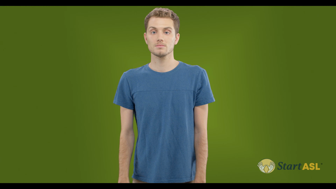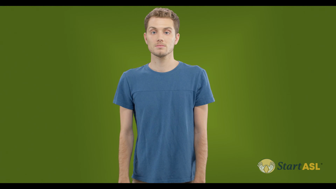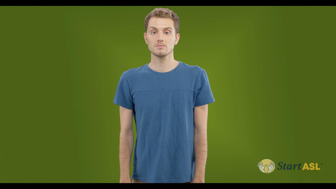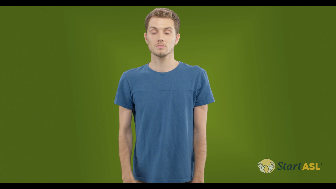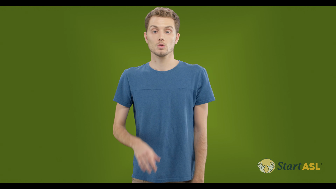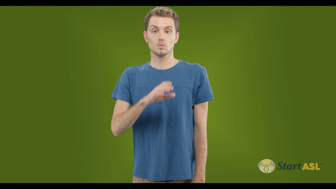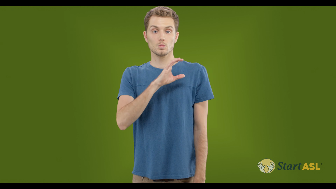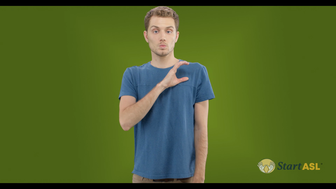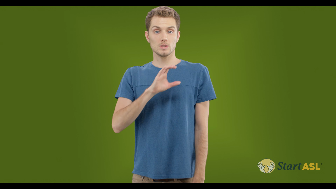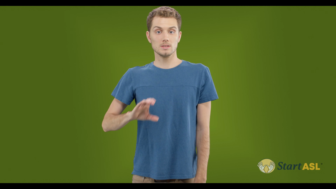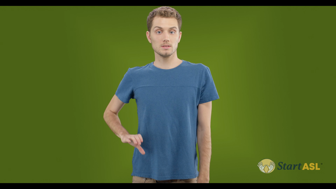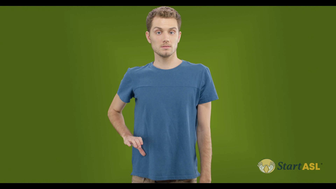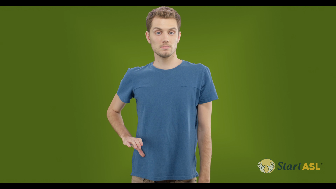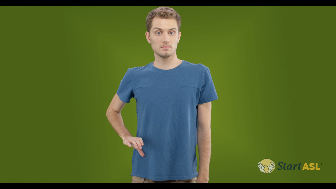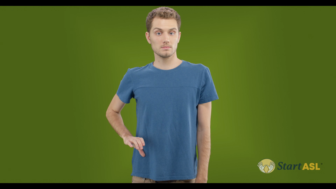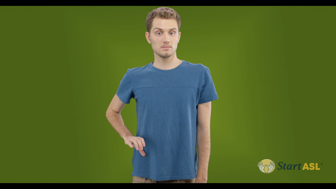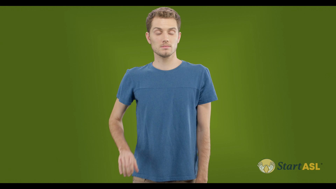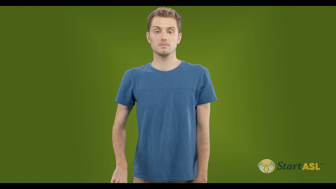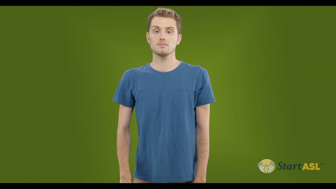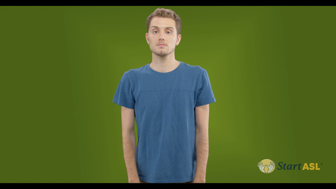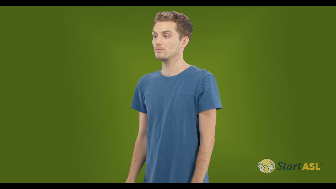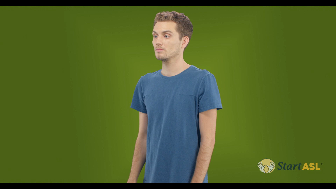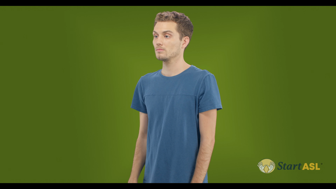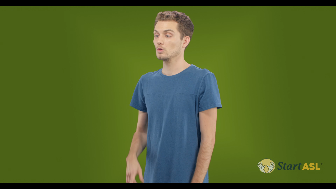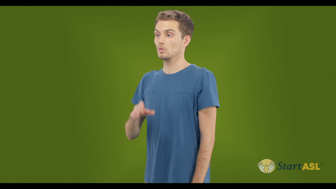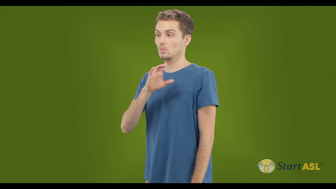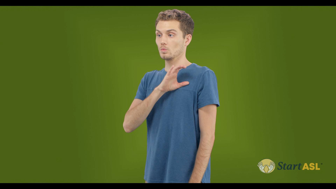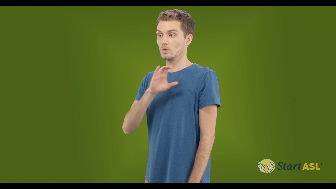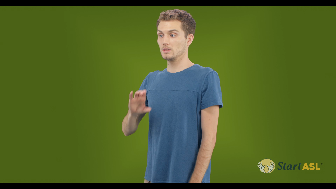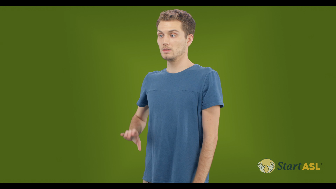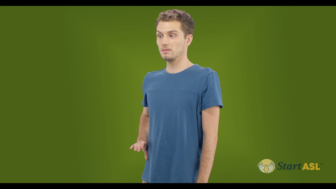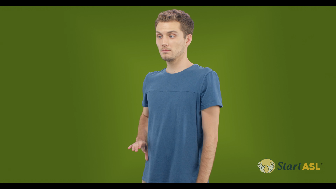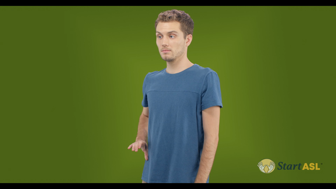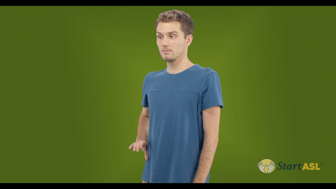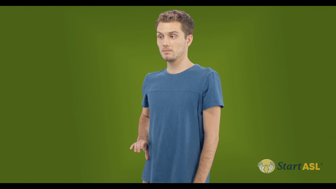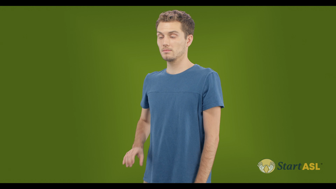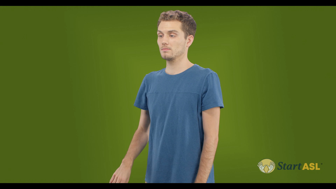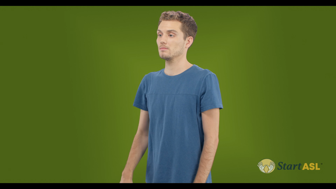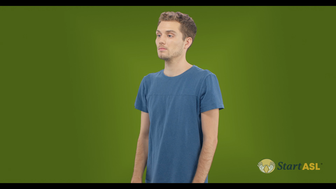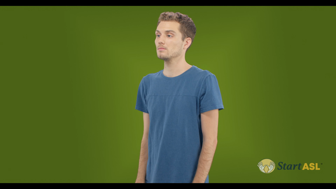christian